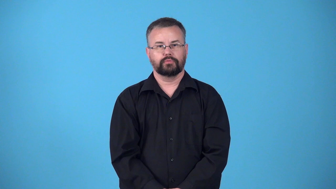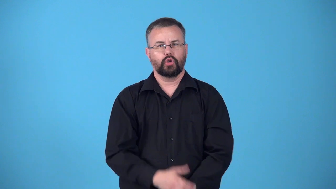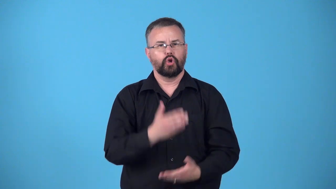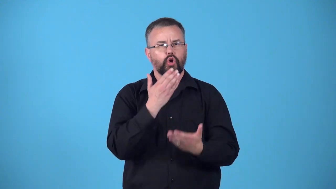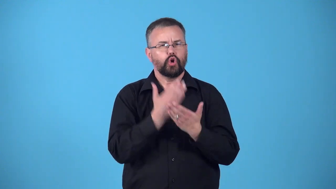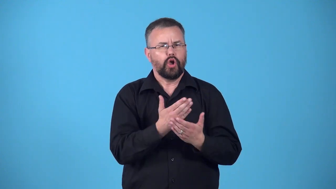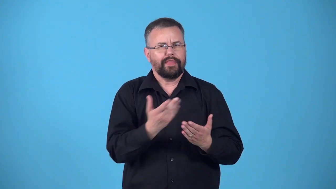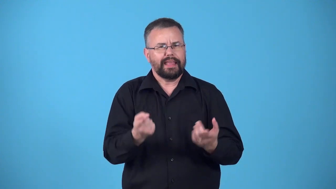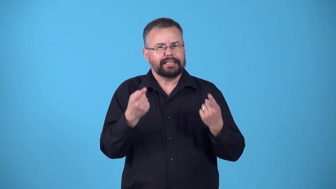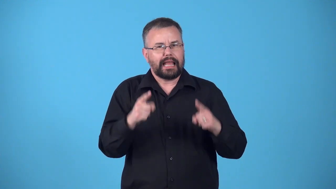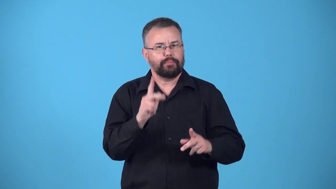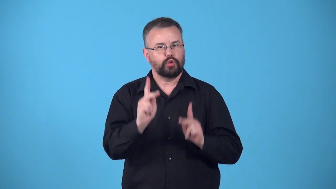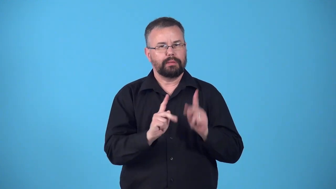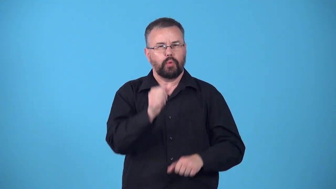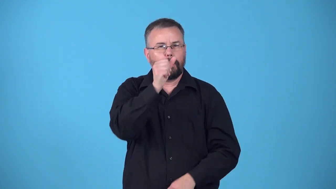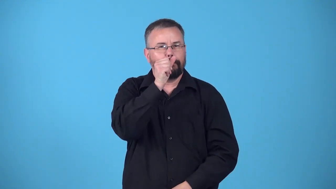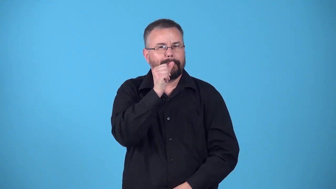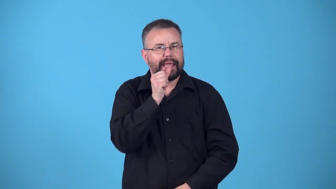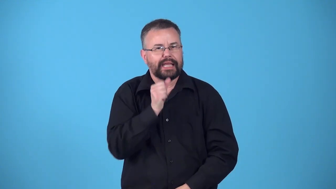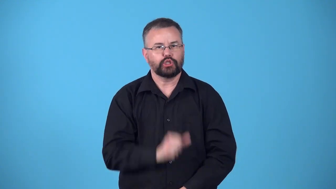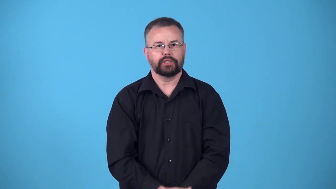good things come to he who waits